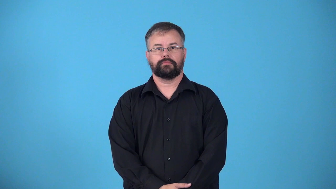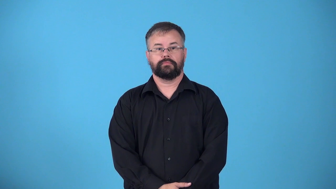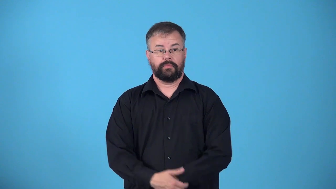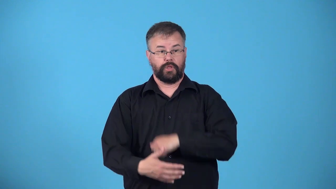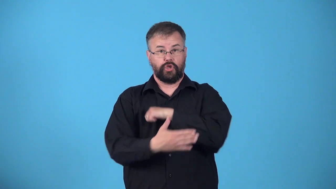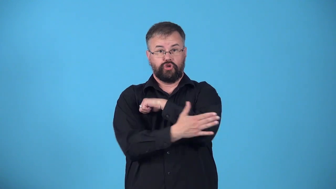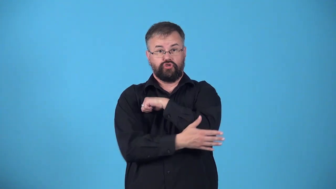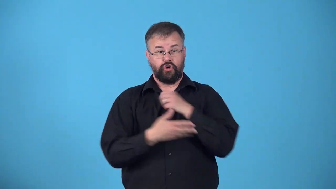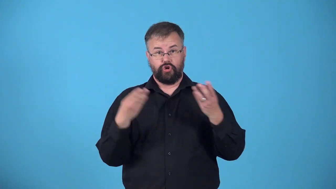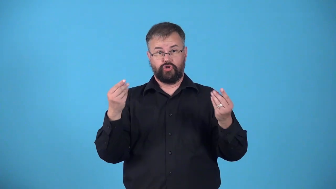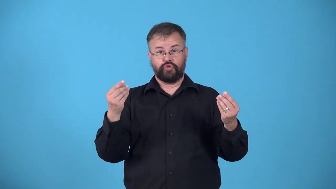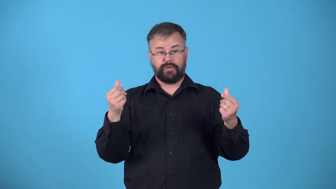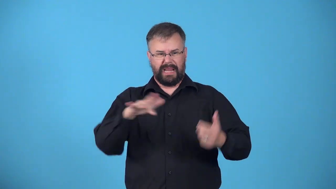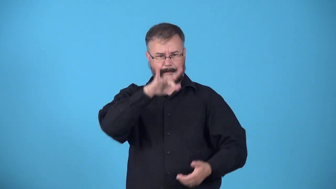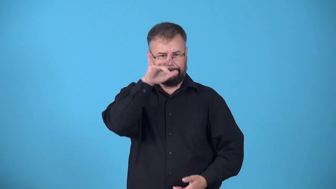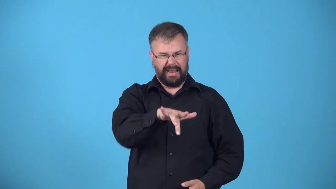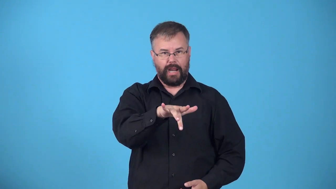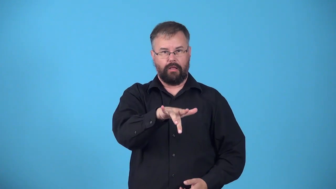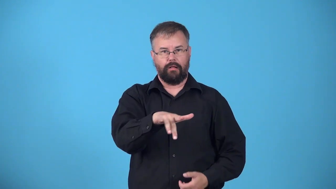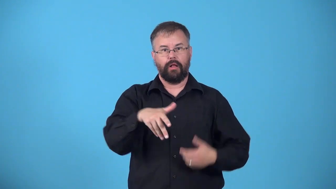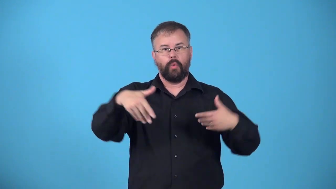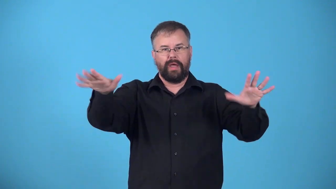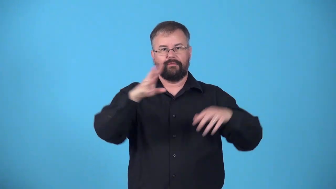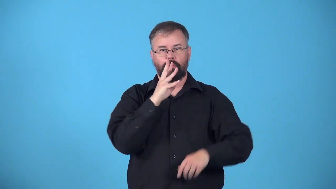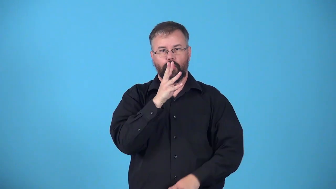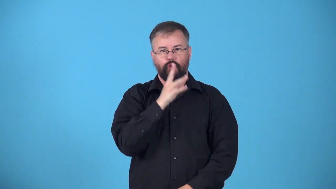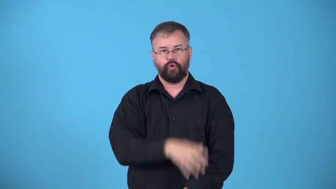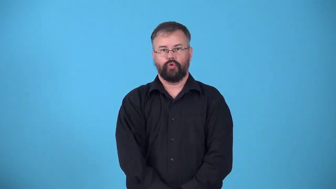interior